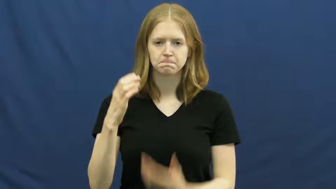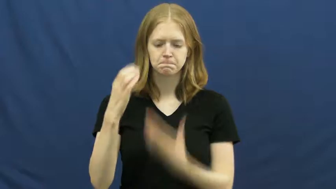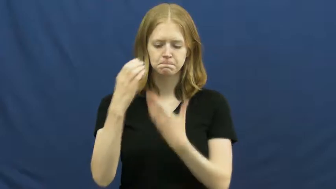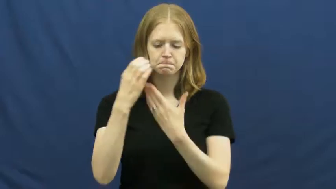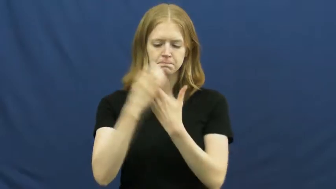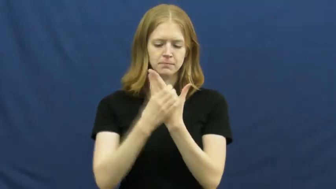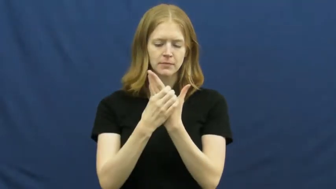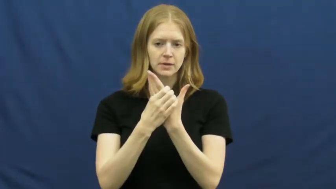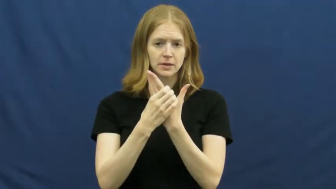case phone